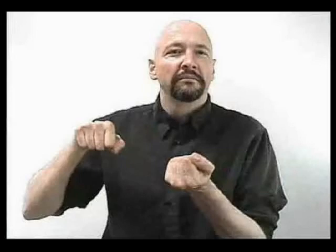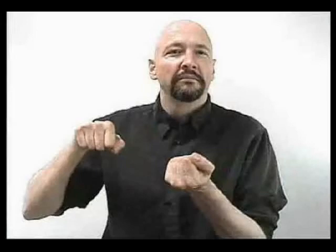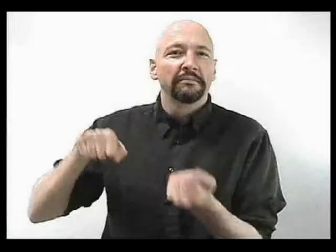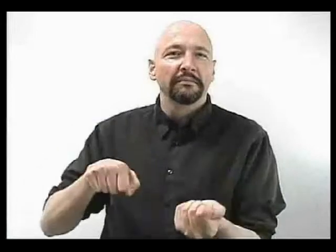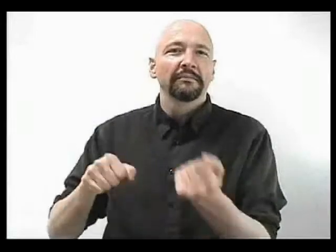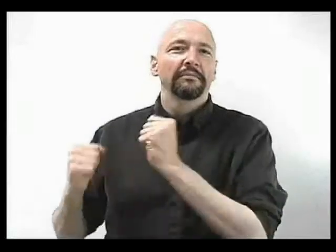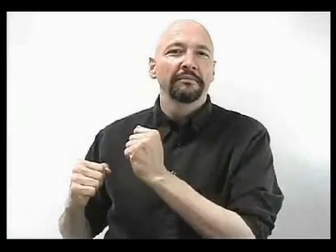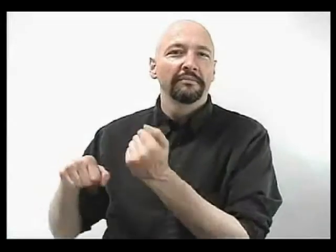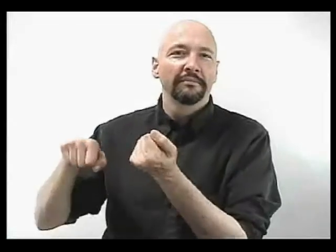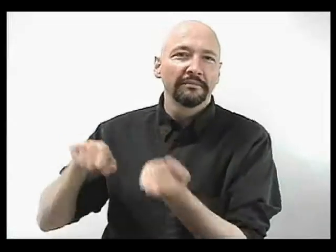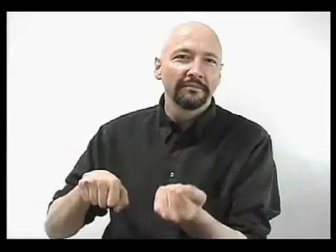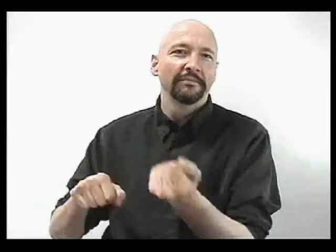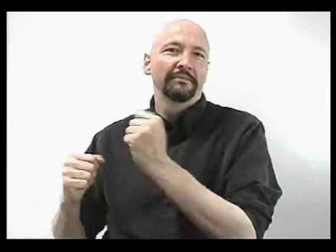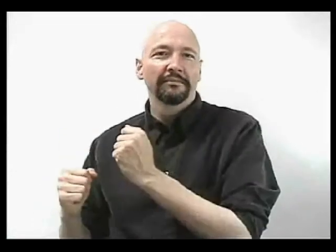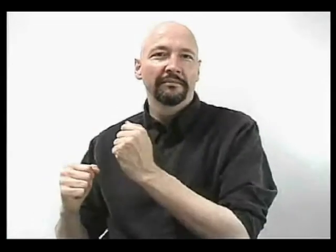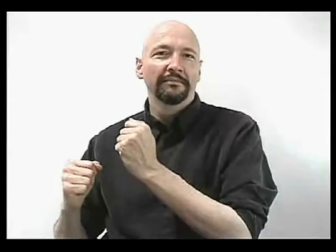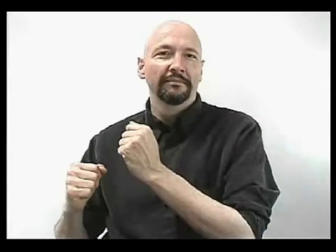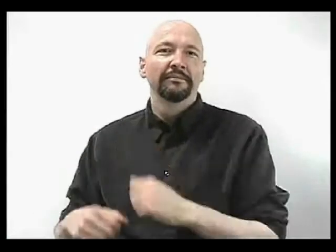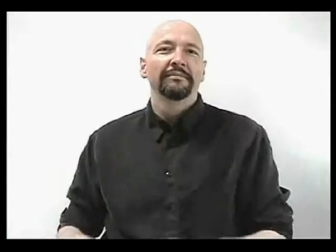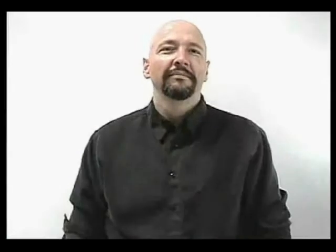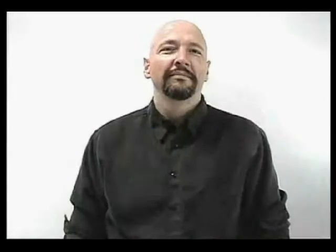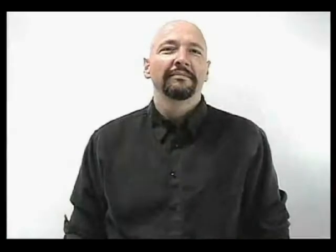DIG / SHOVEL